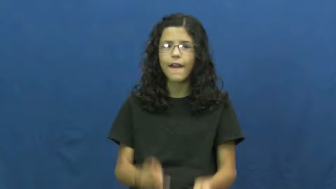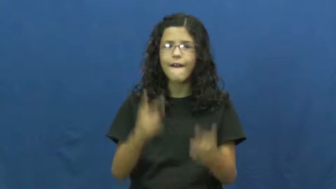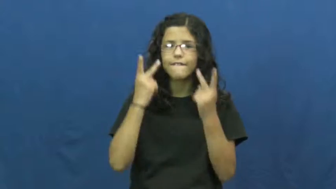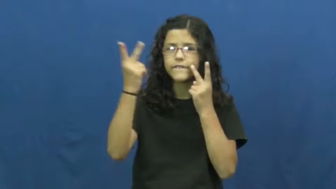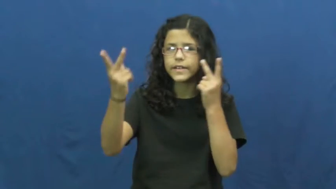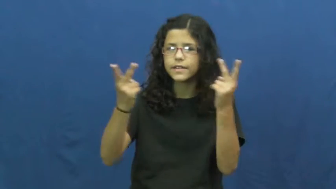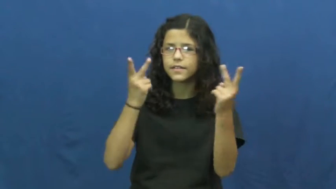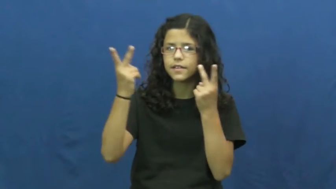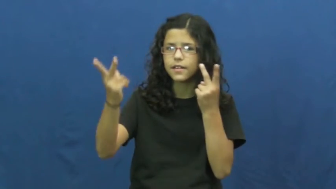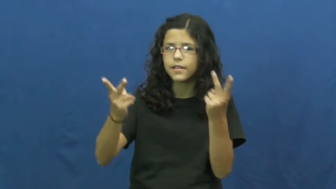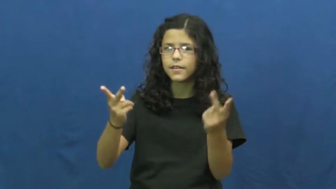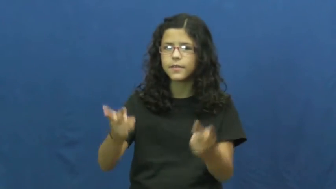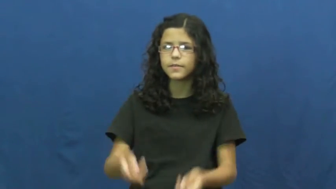call upon